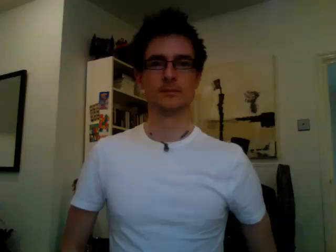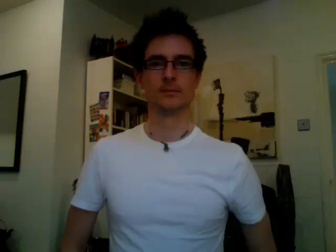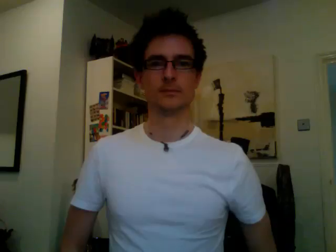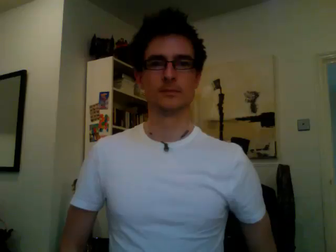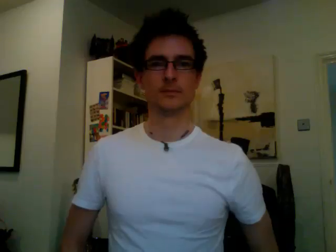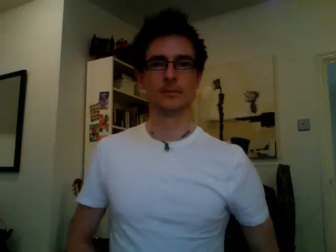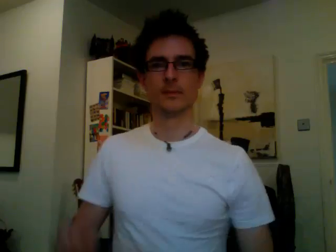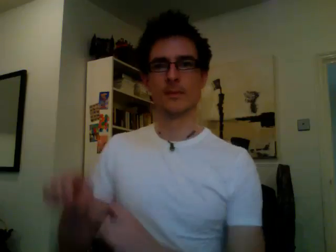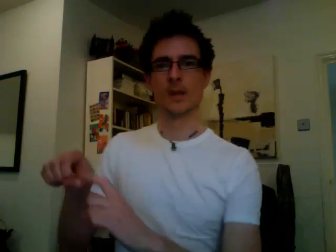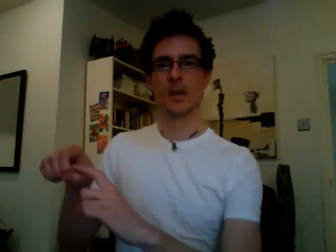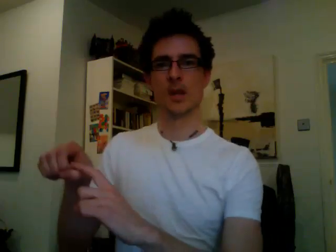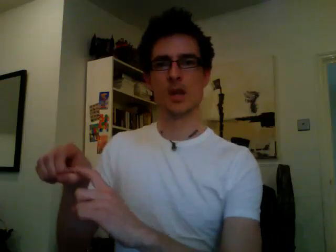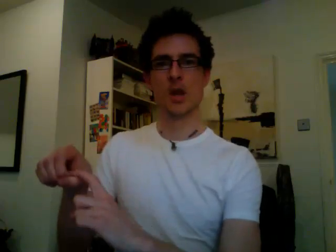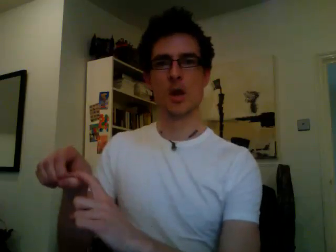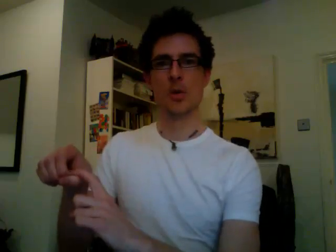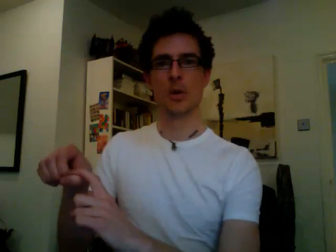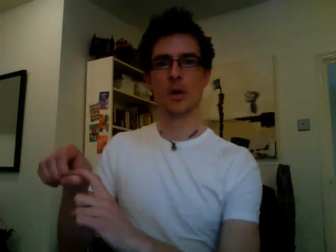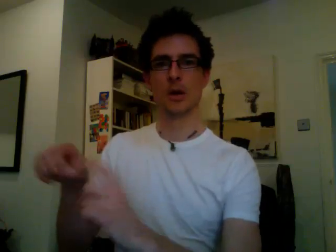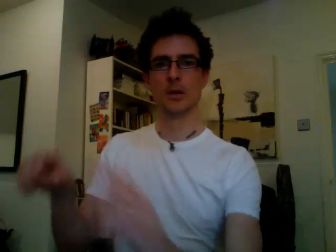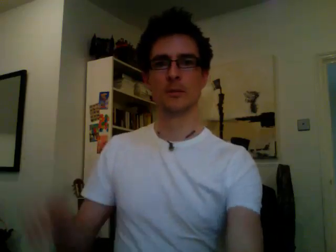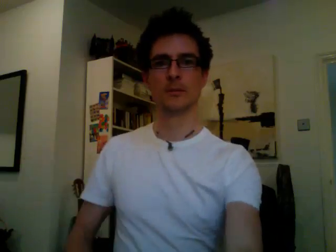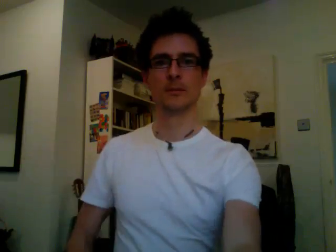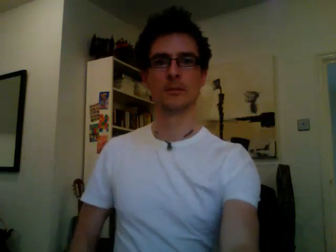Q